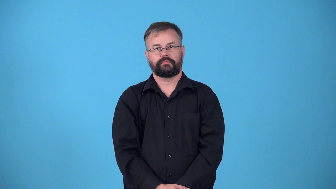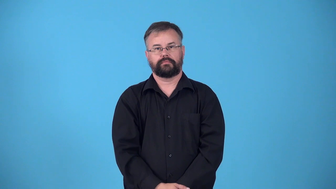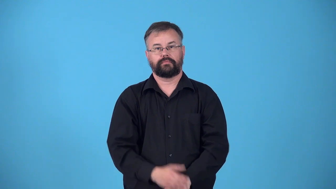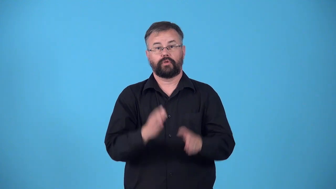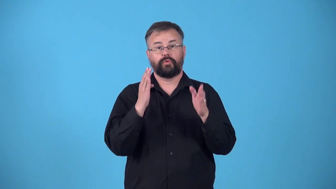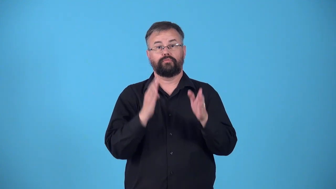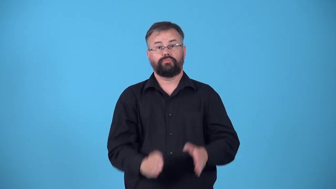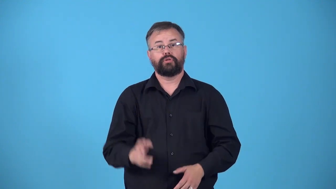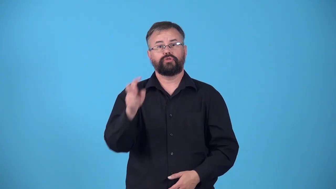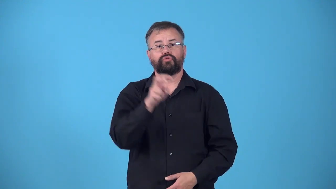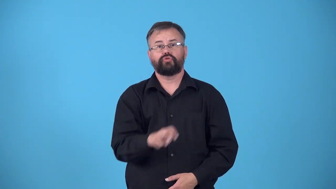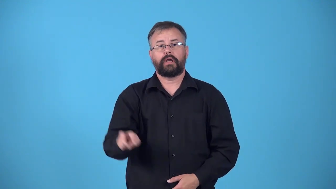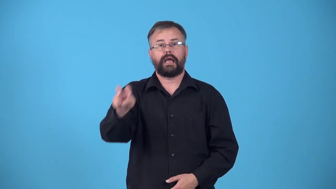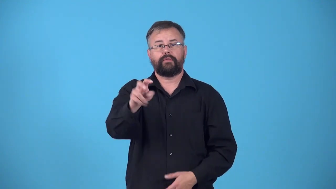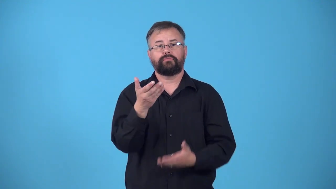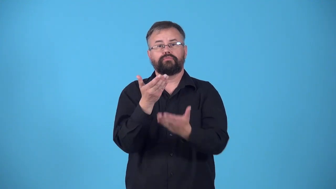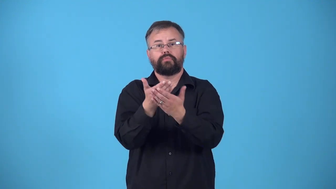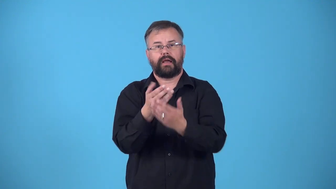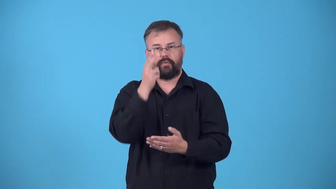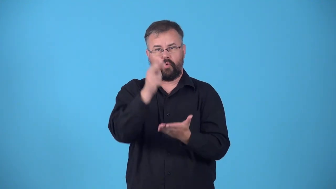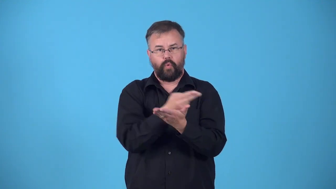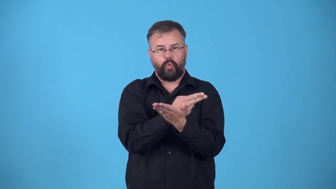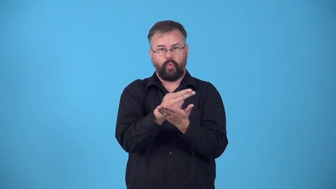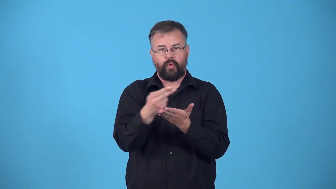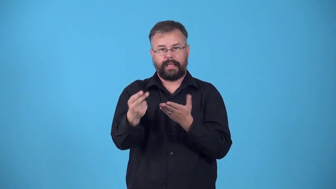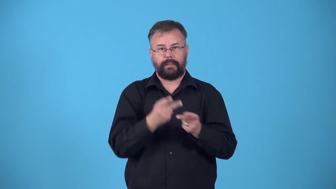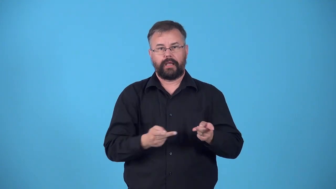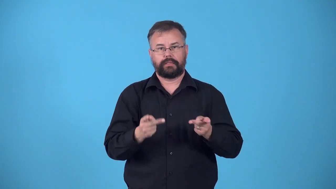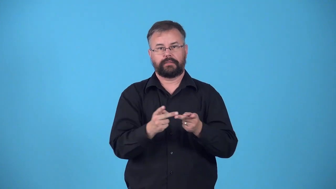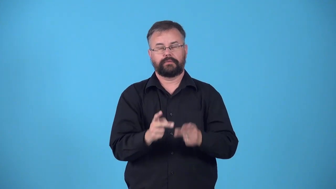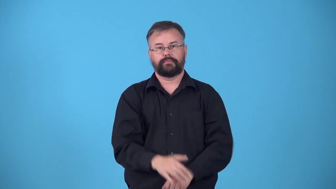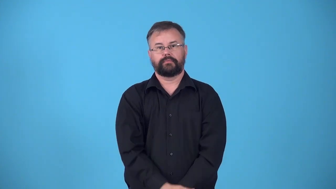pilgrim